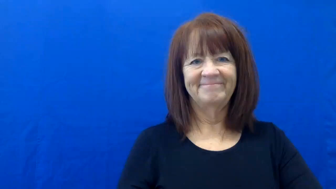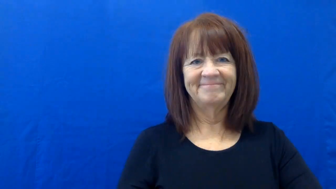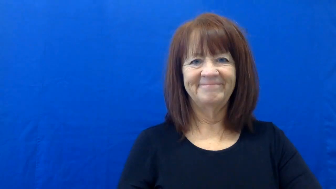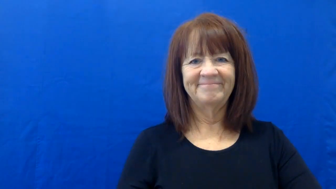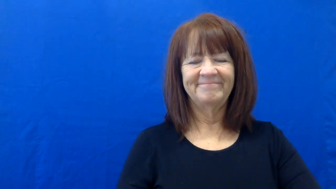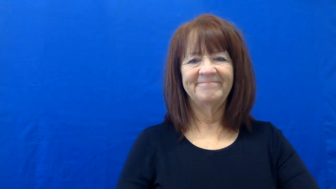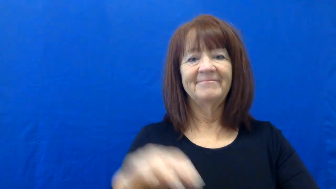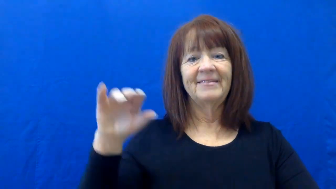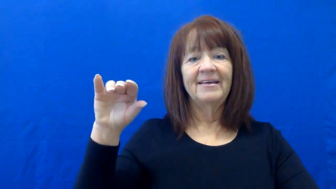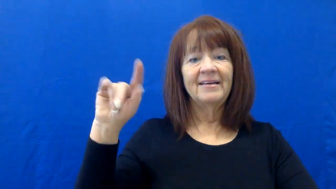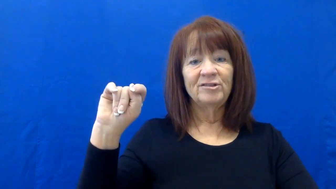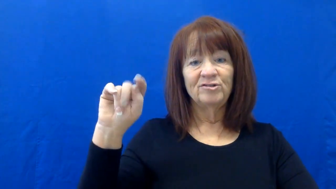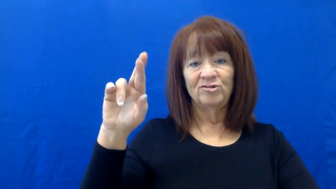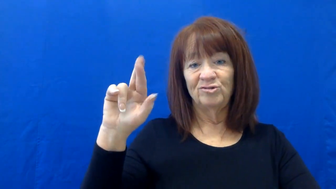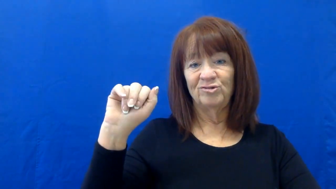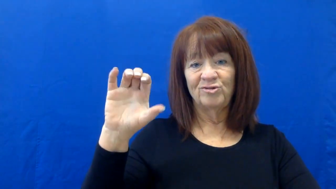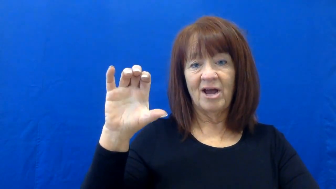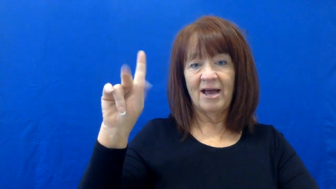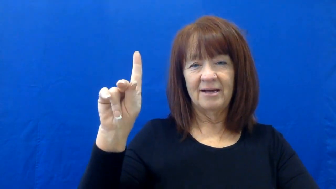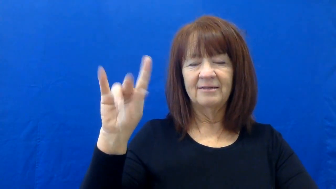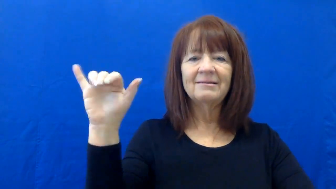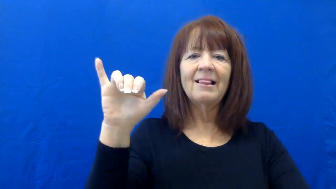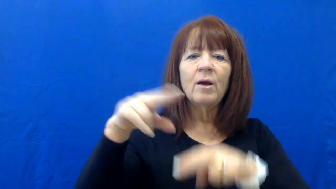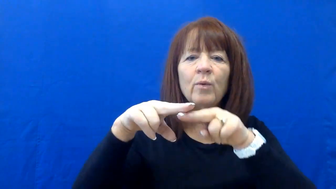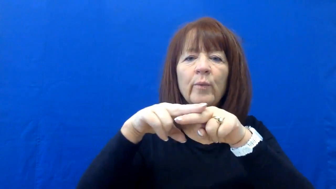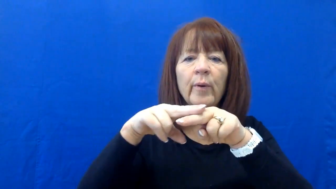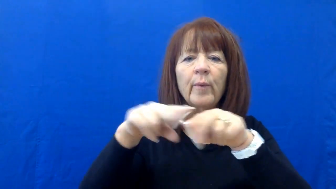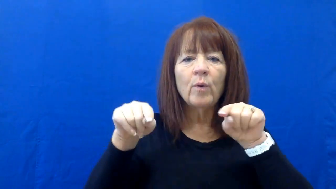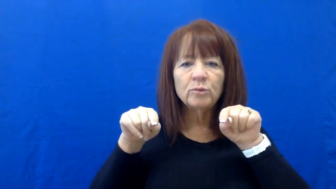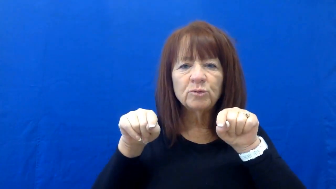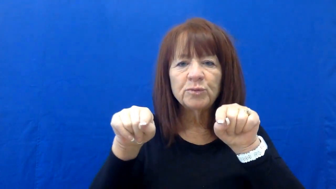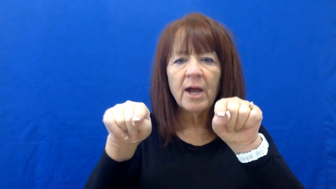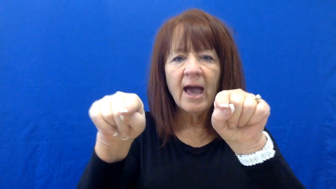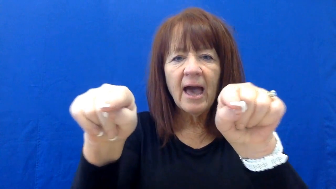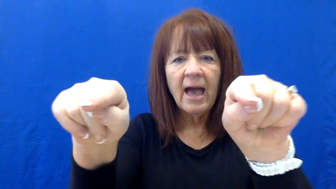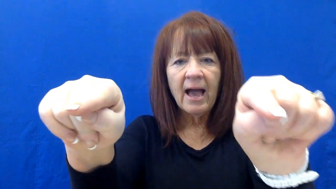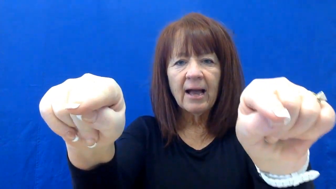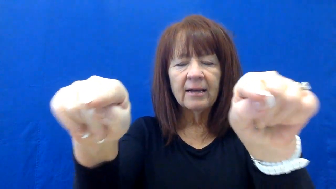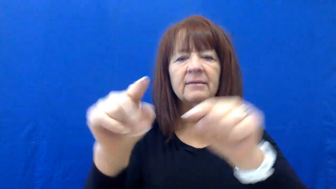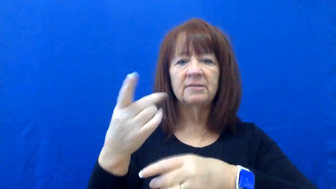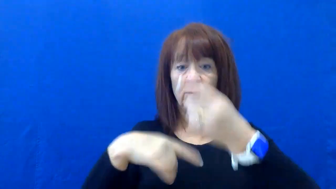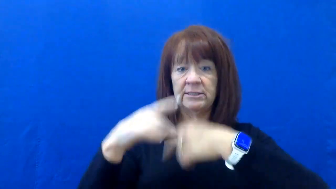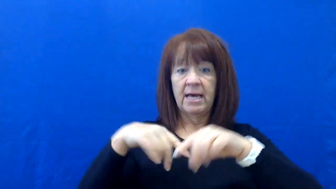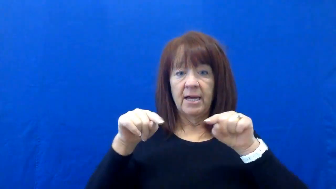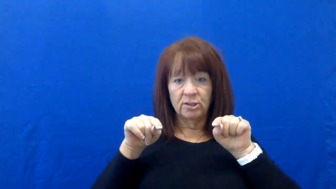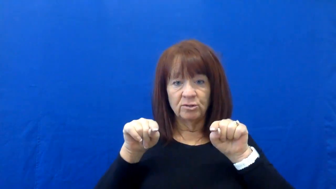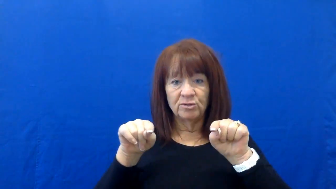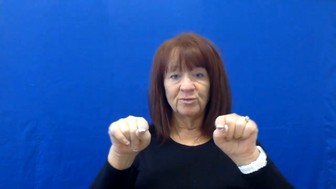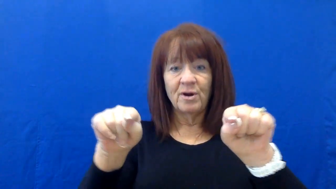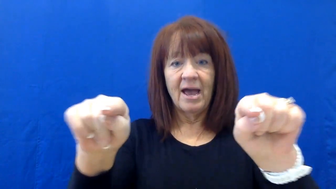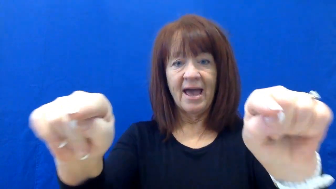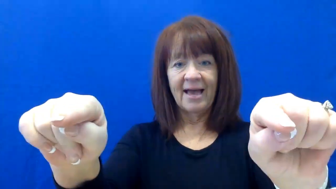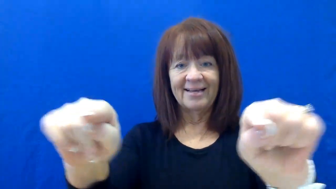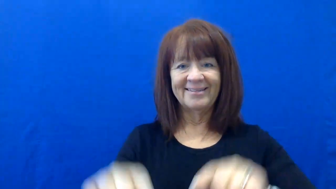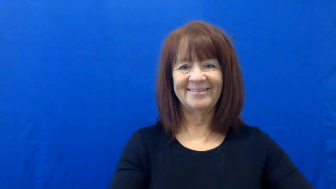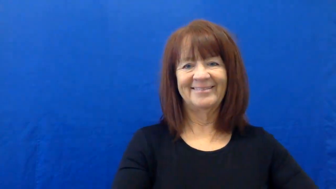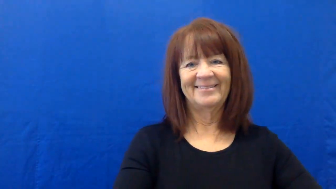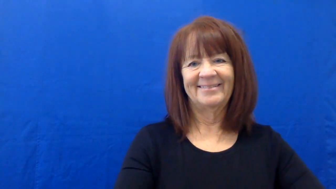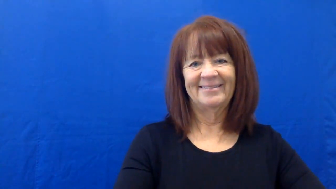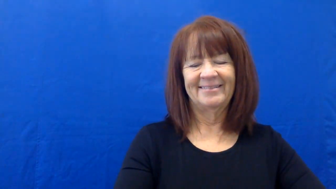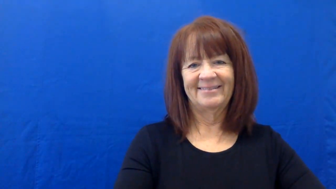tracks